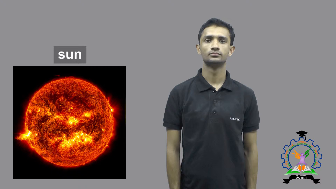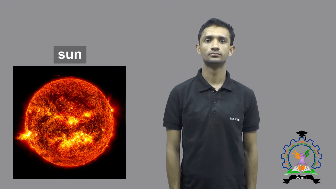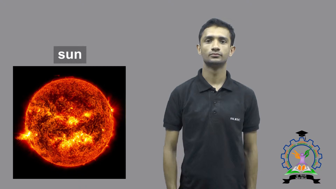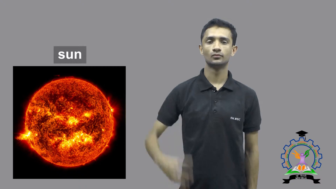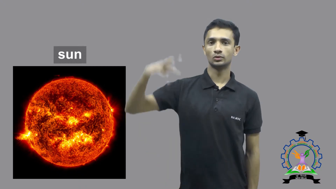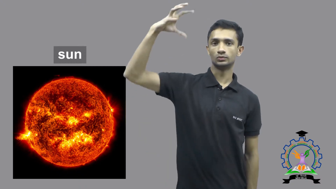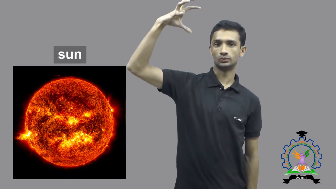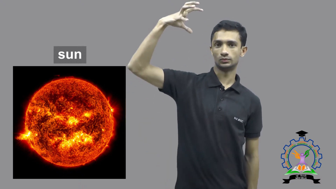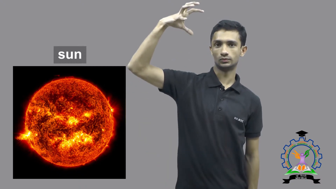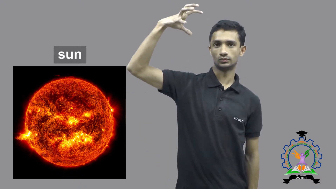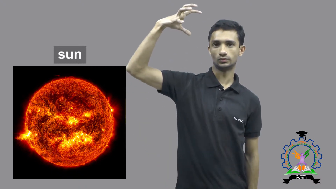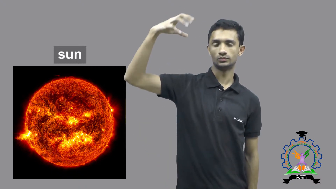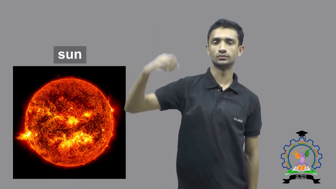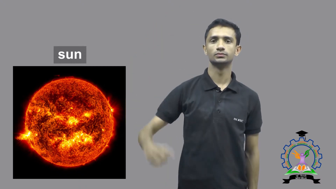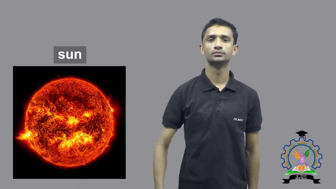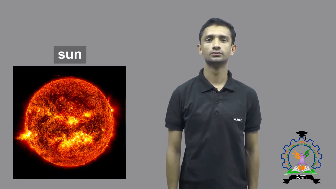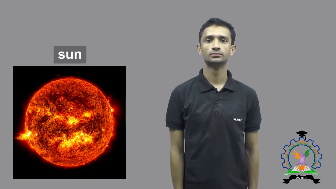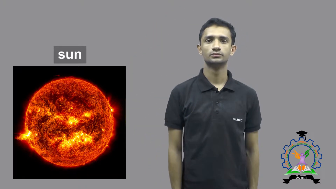sun